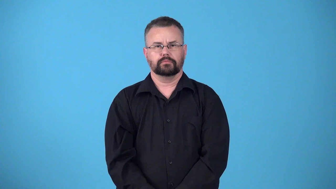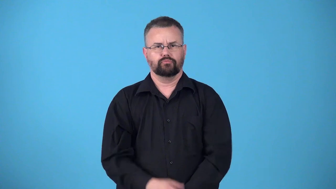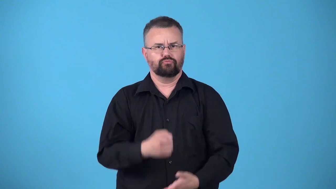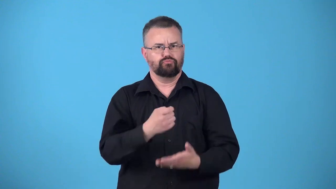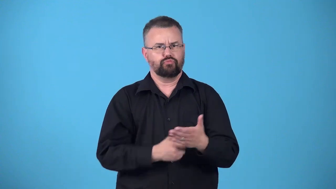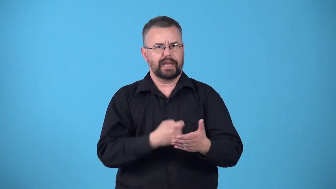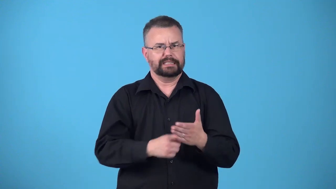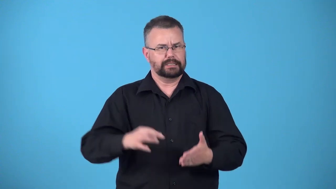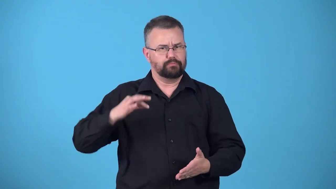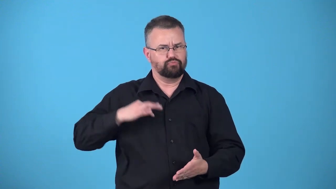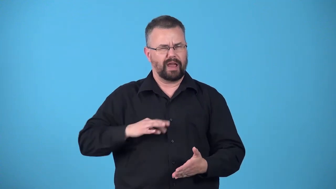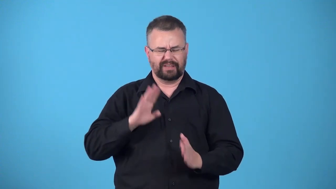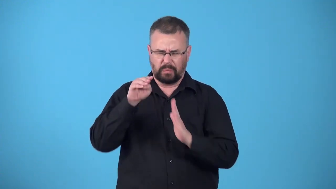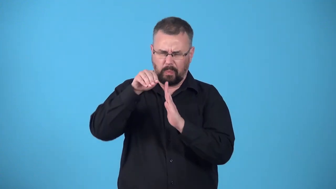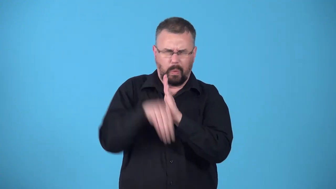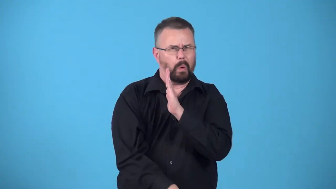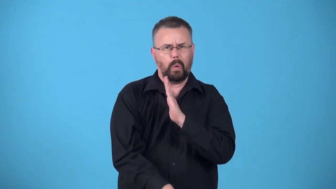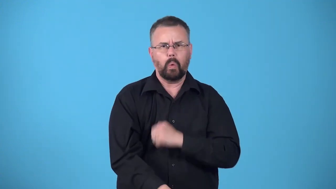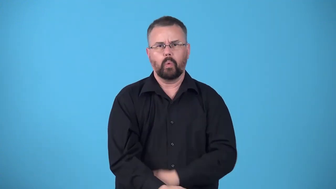bottom out